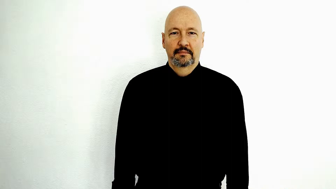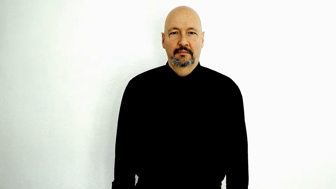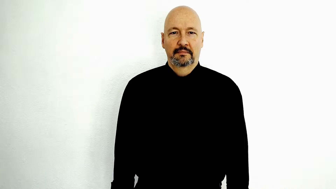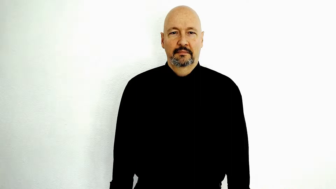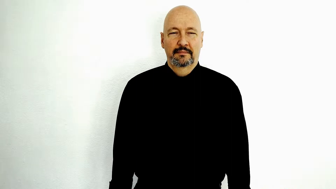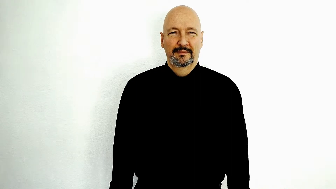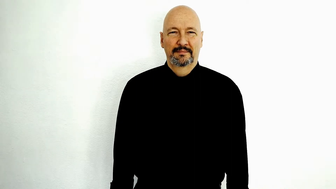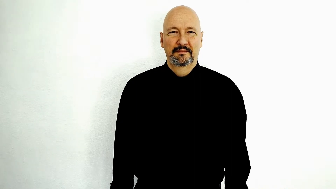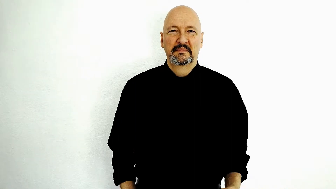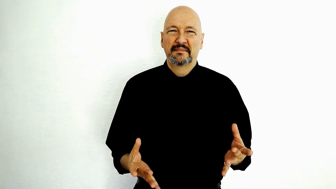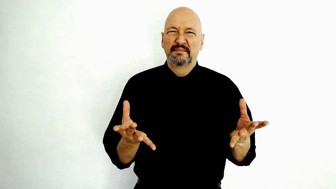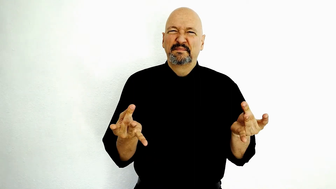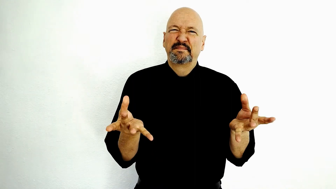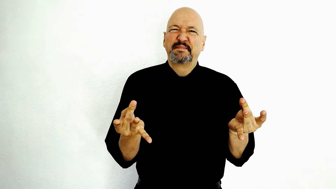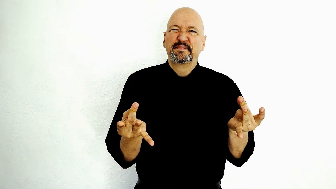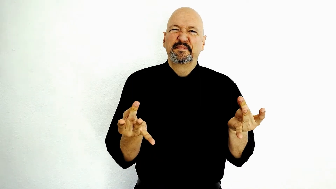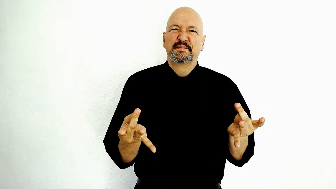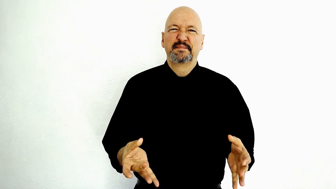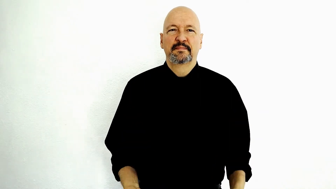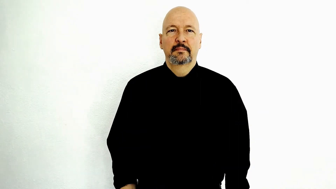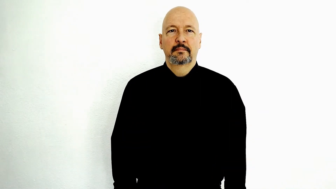Sticky